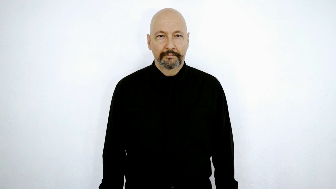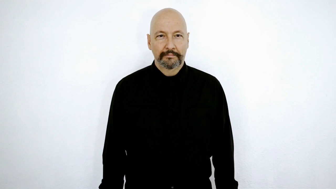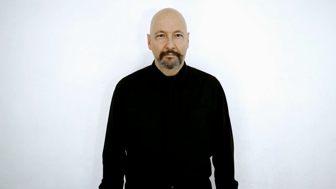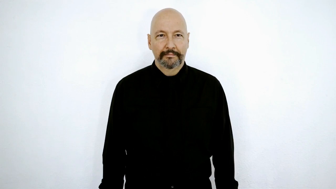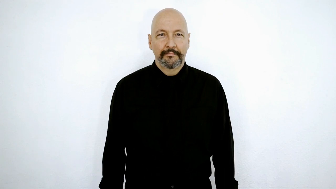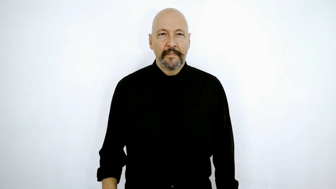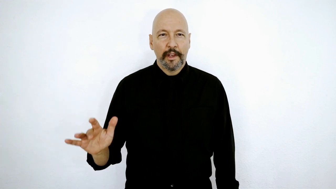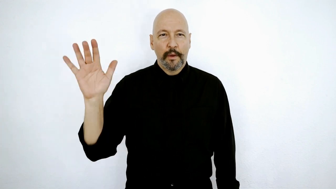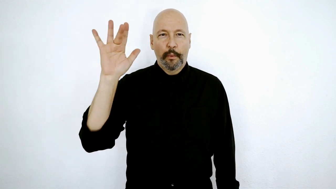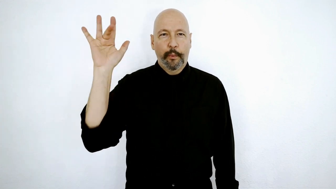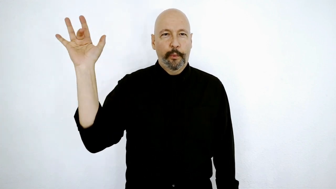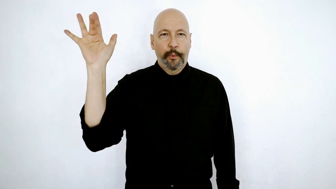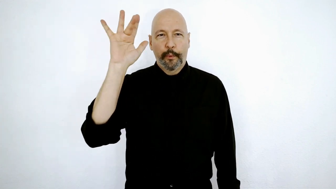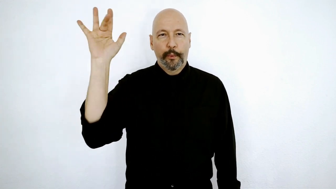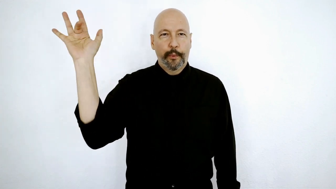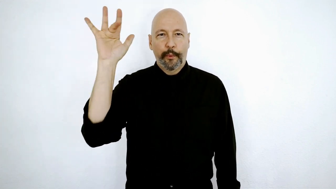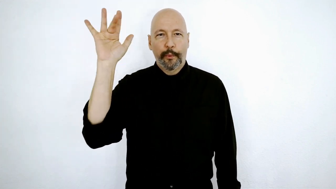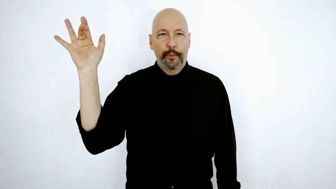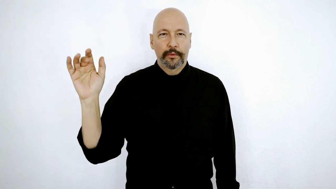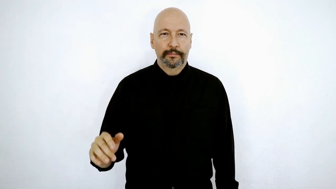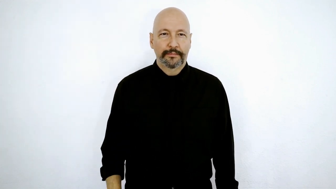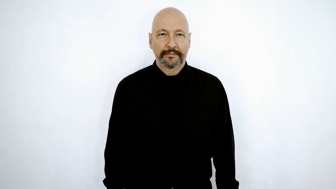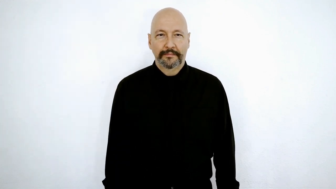HUMMINGBIRD